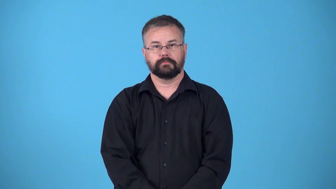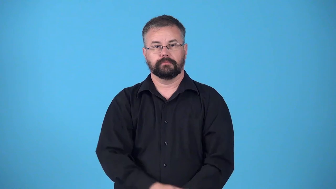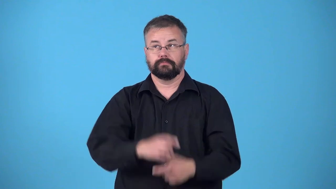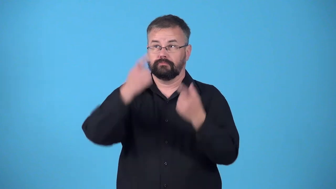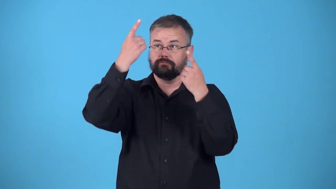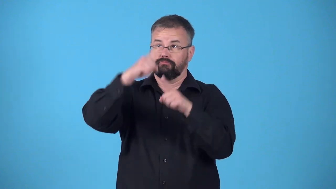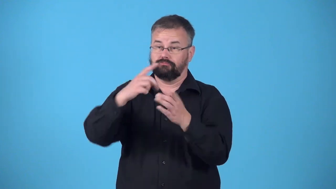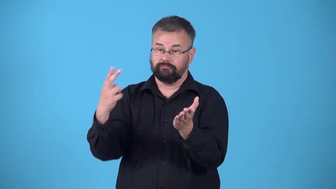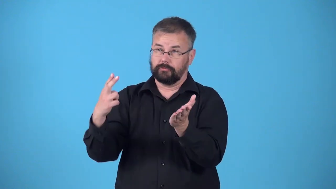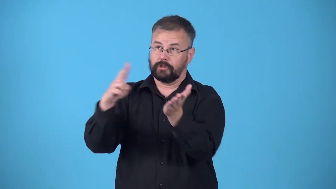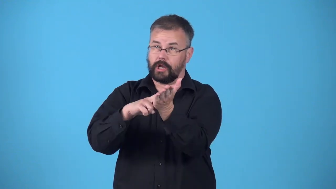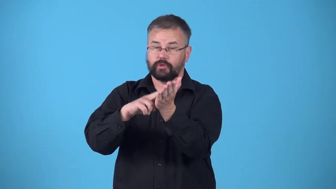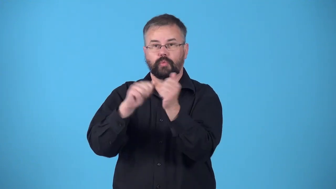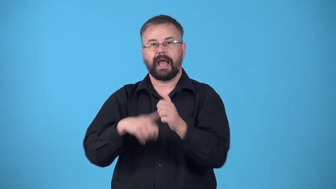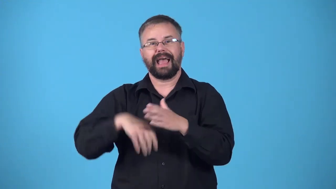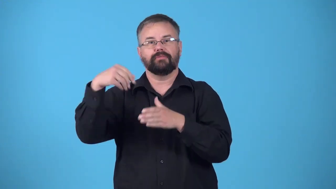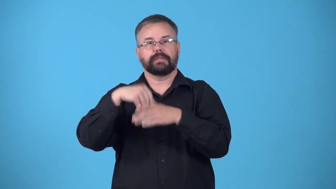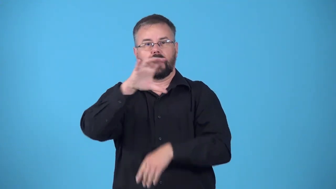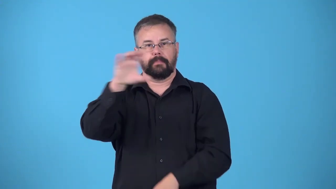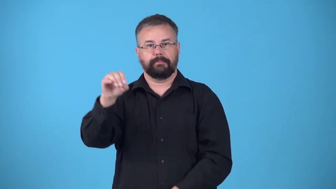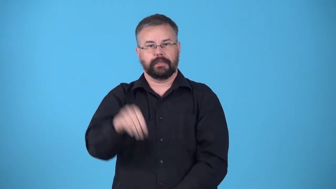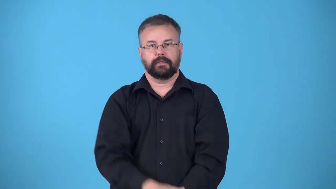contract out, farm out